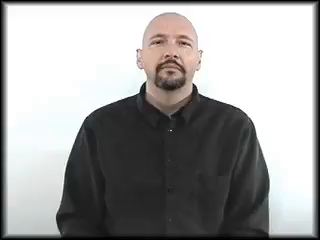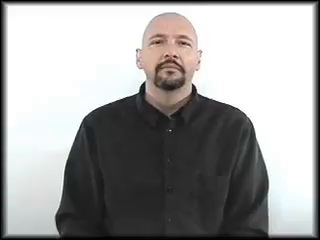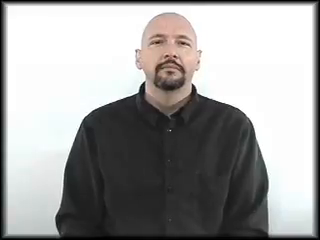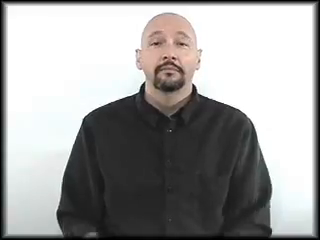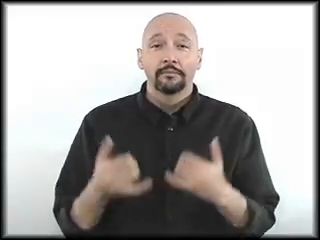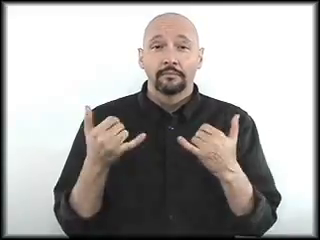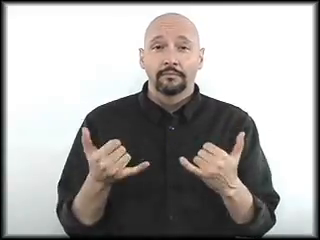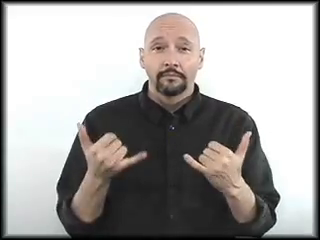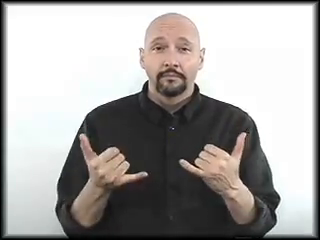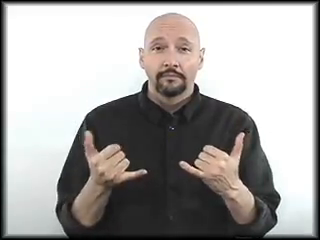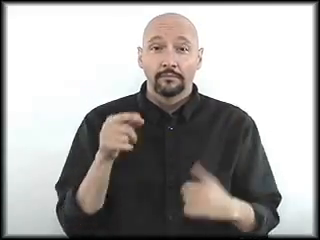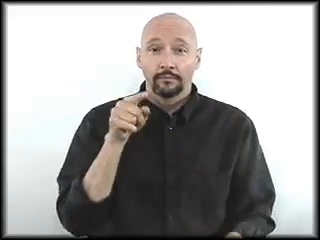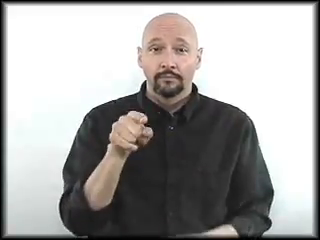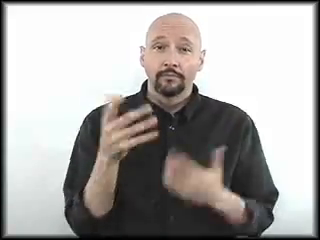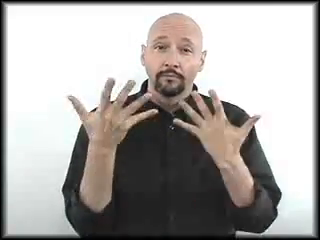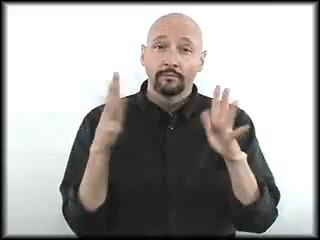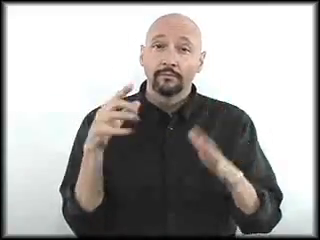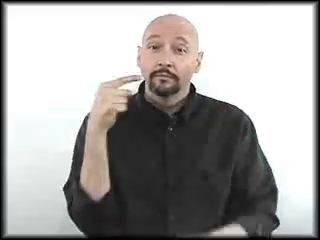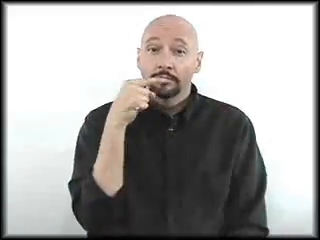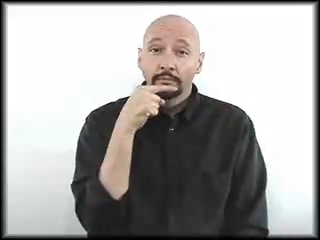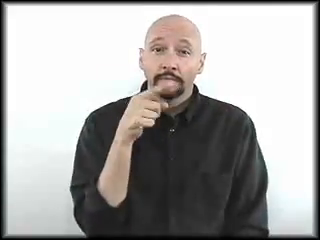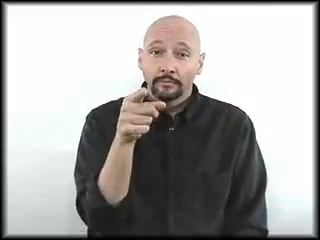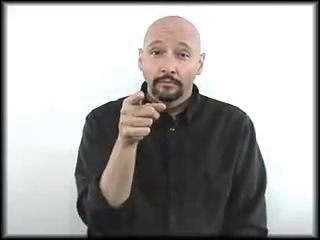today you finish brush teeth